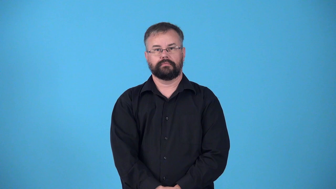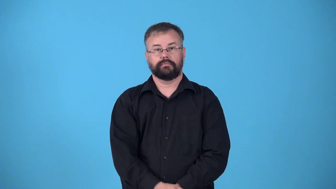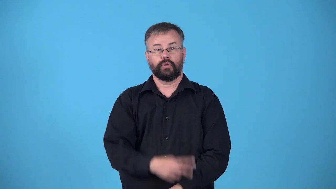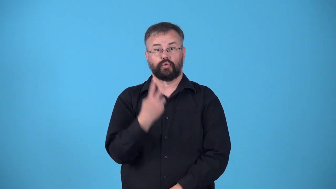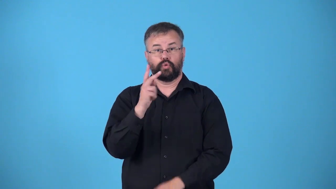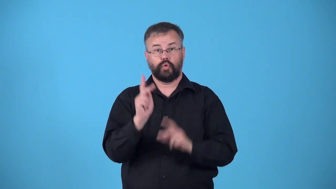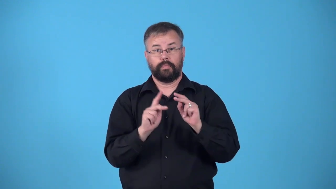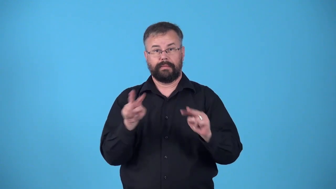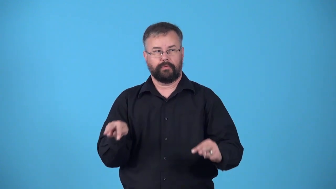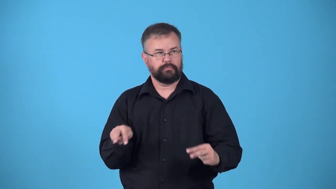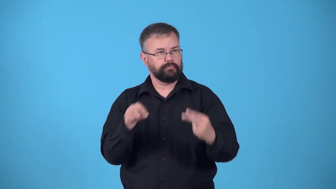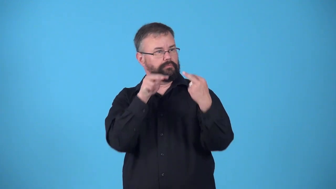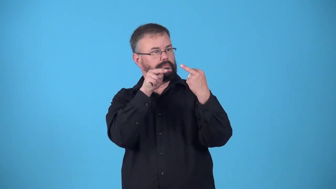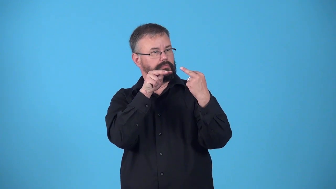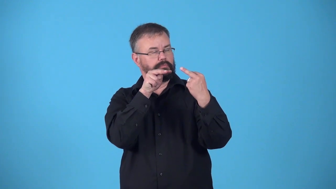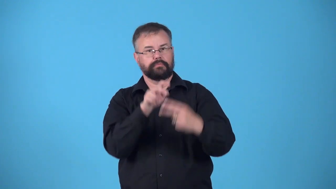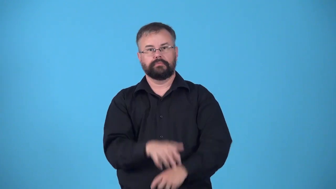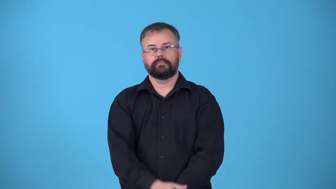eyes meet